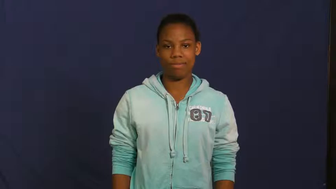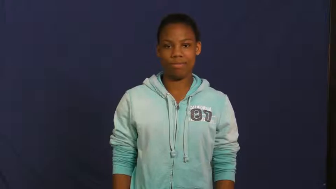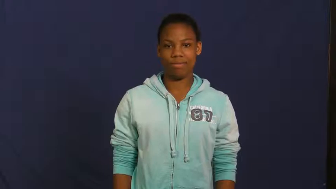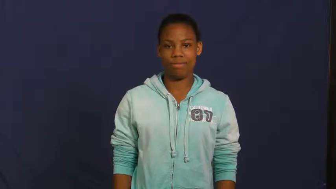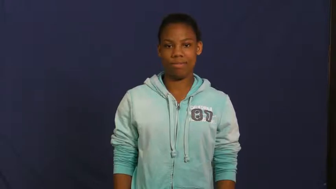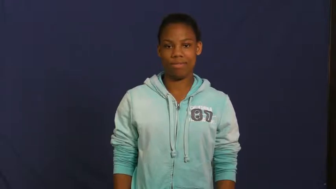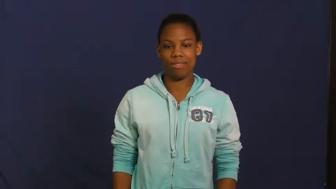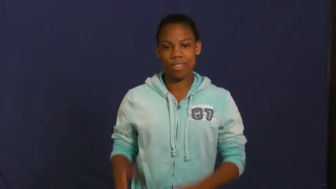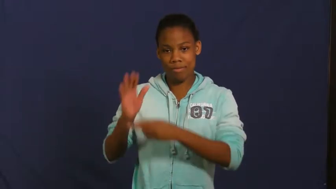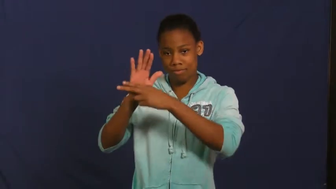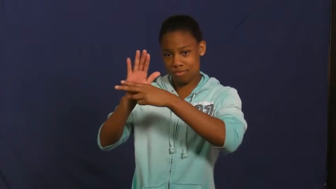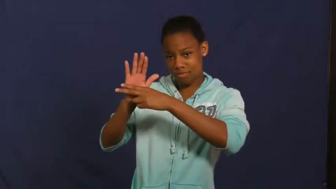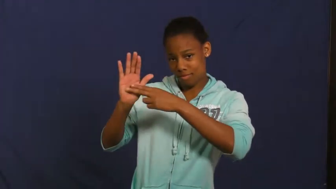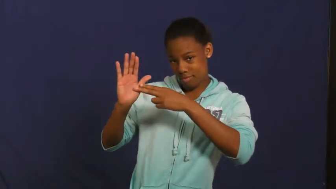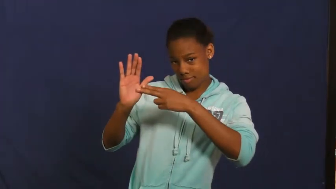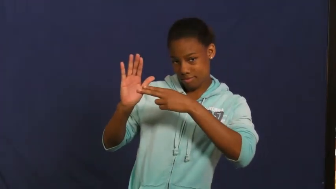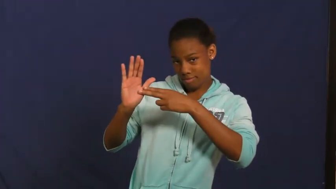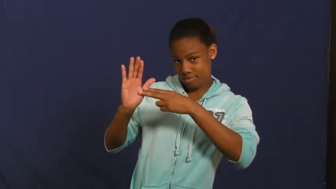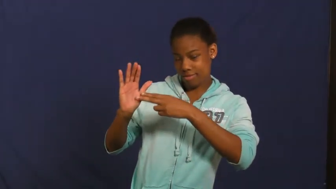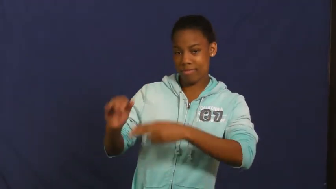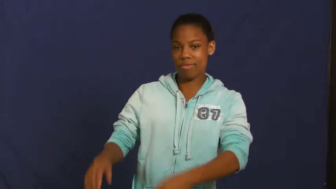label